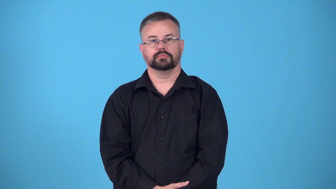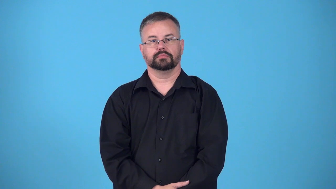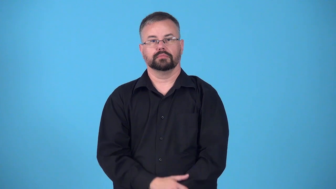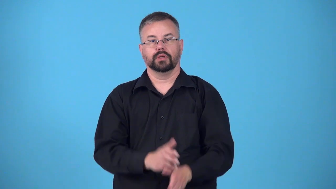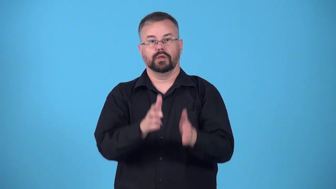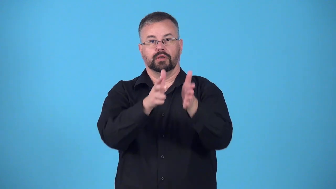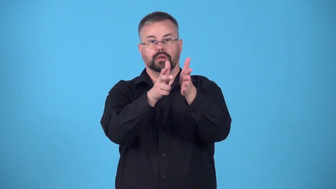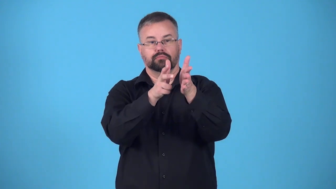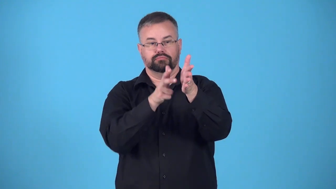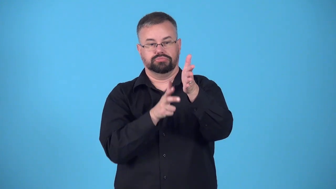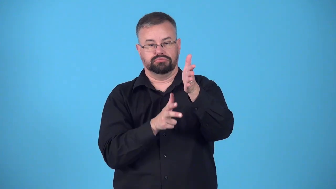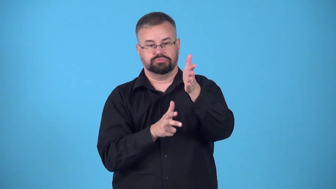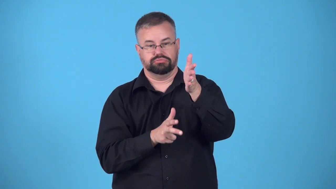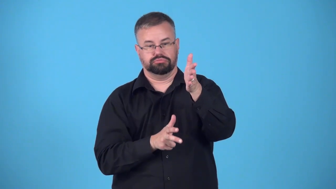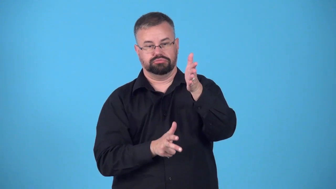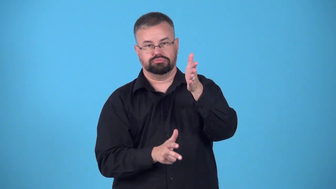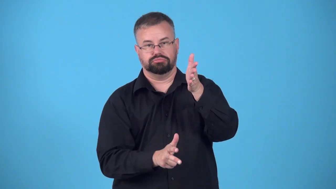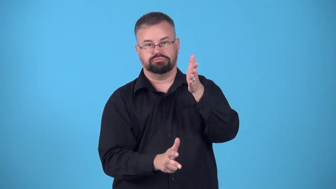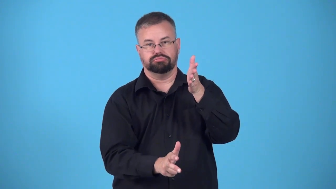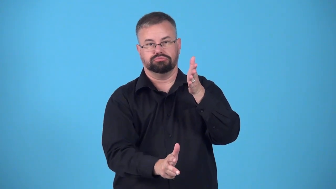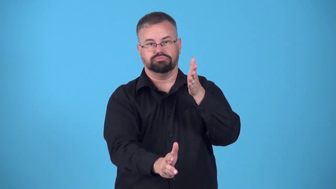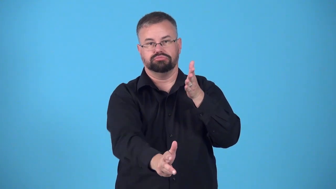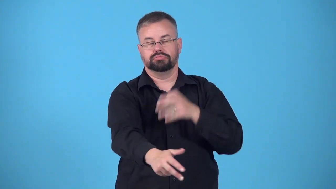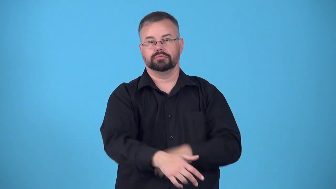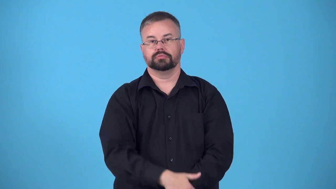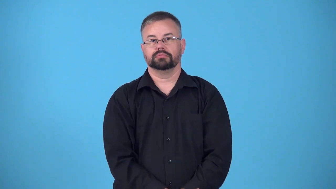submerge